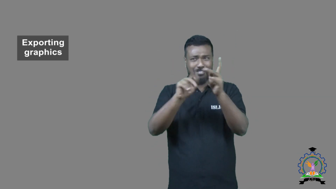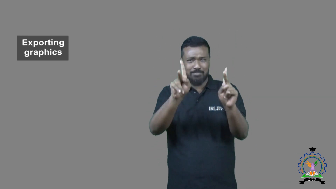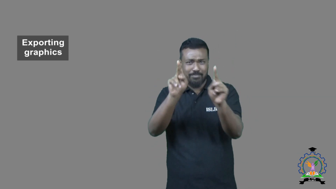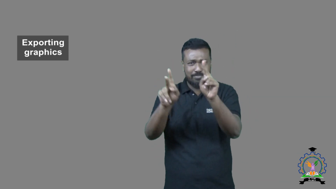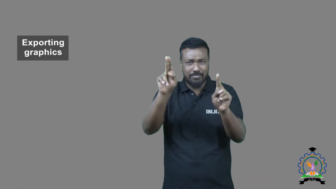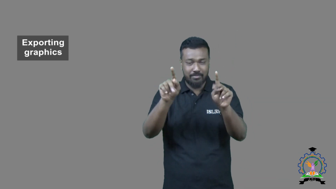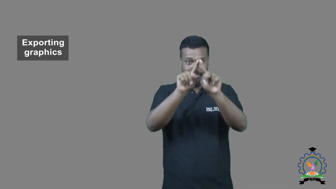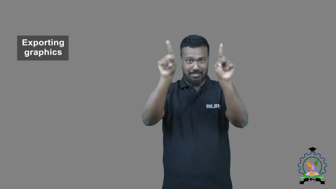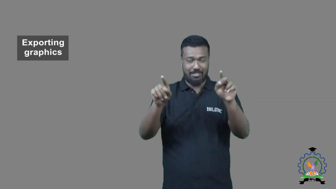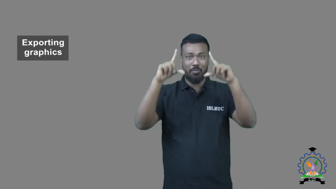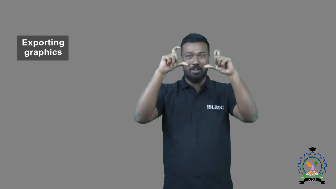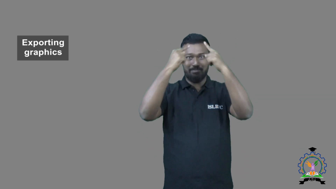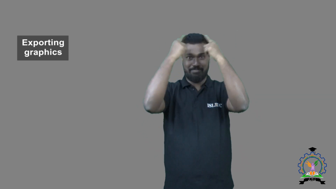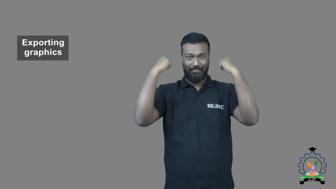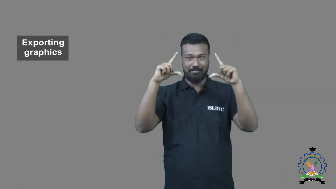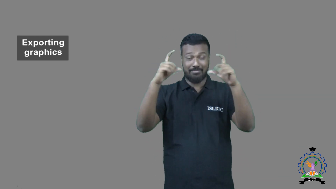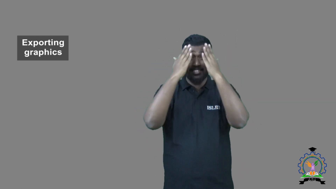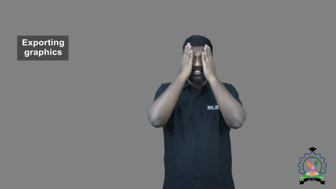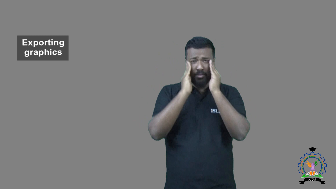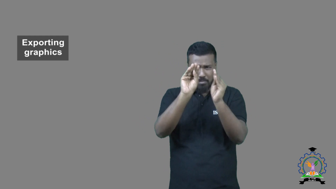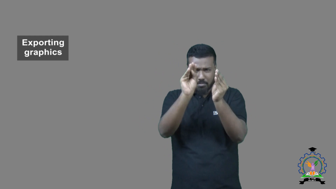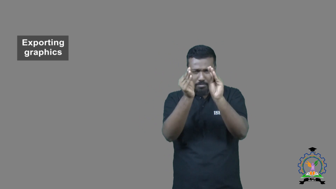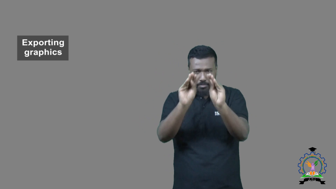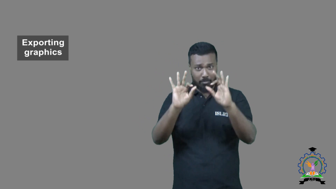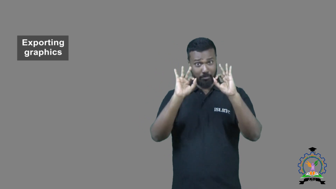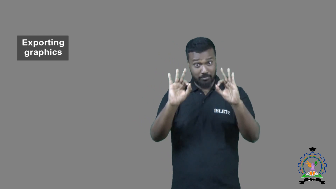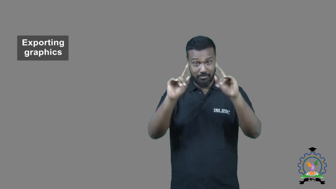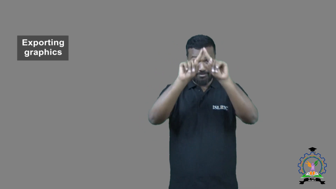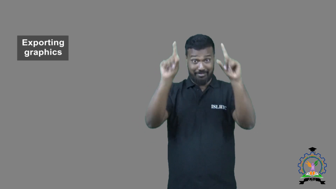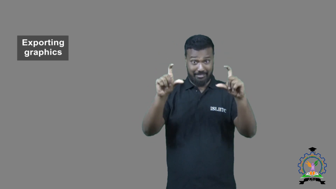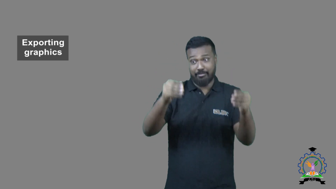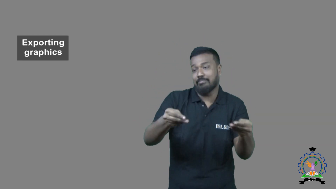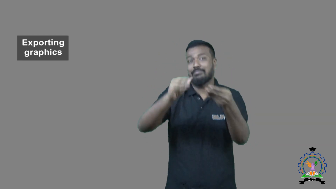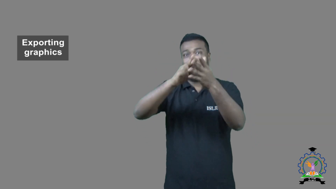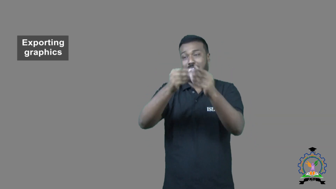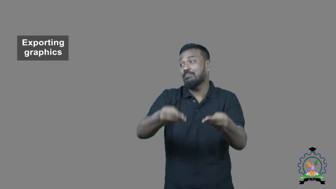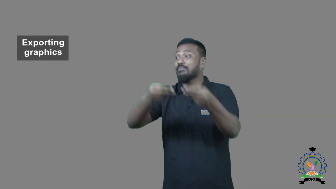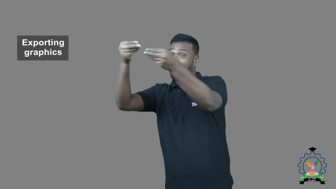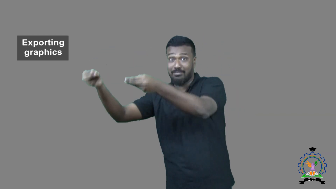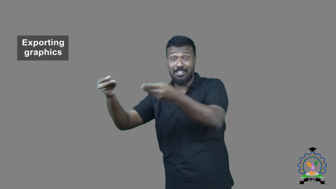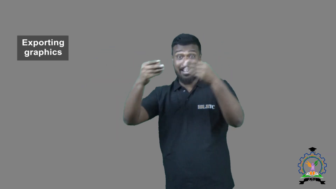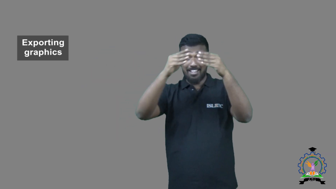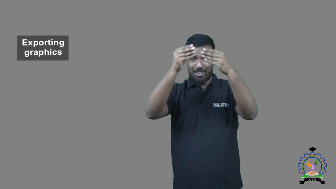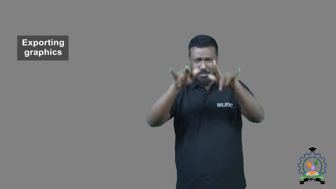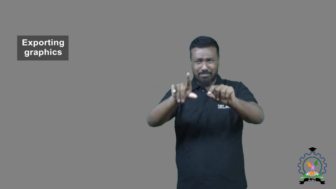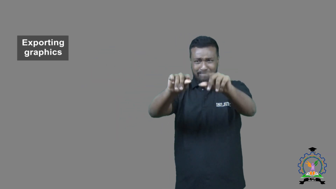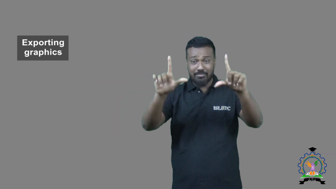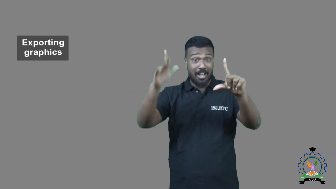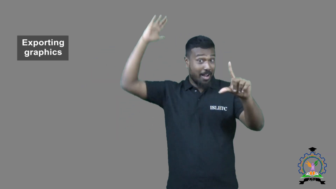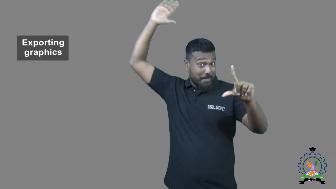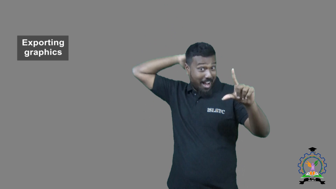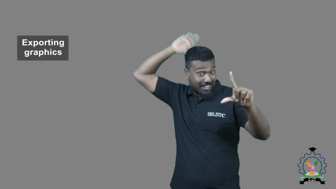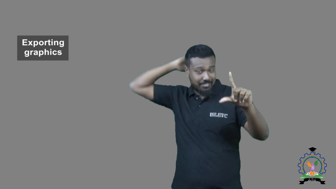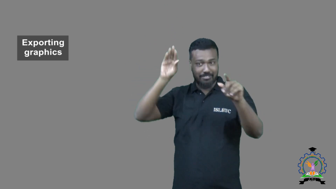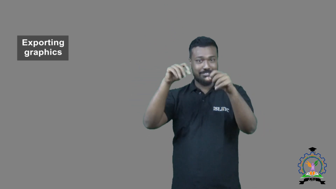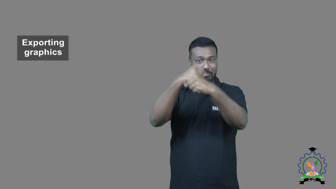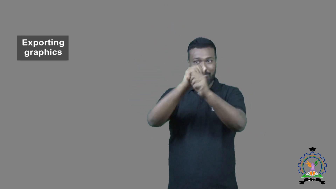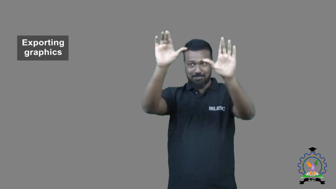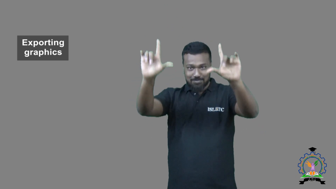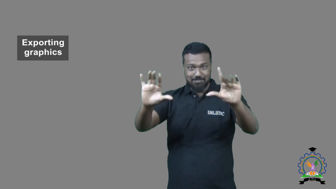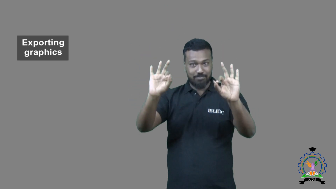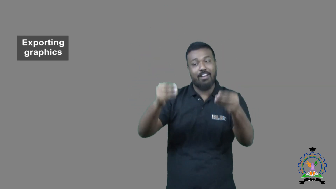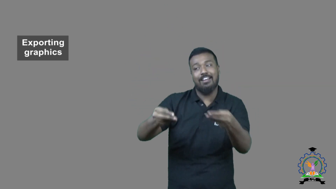Exporting graphics 1